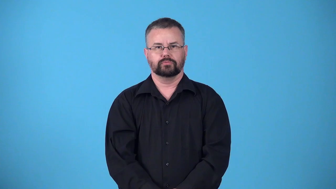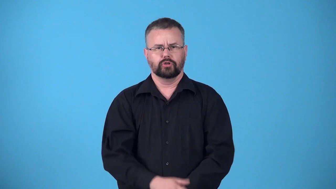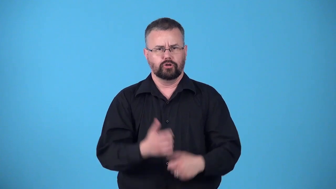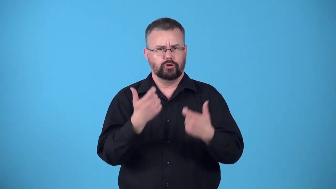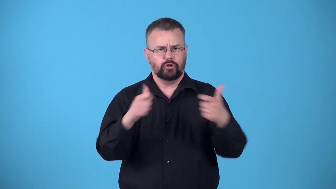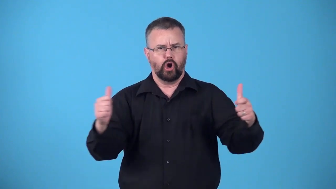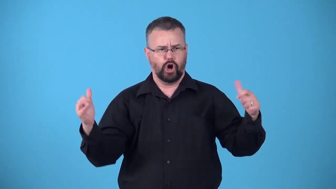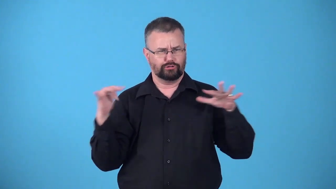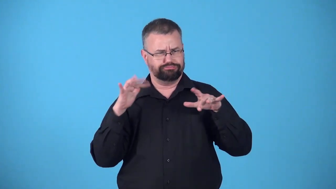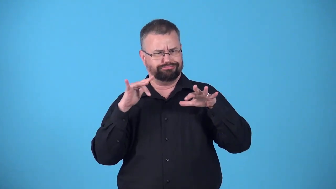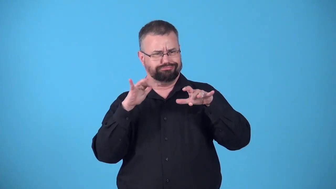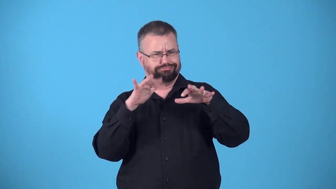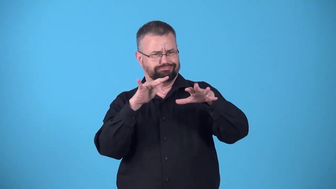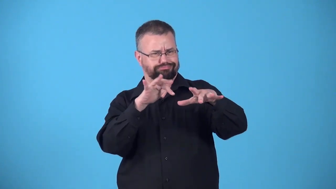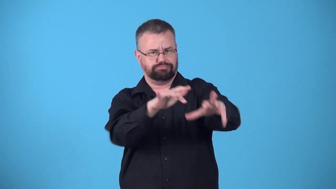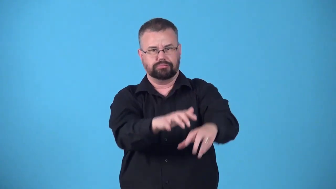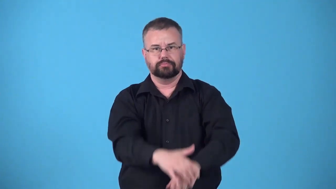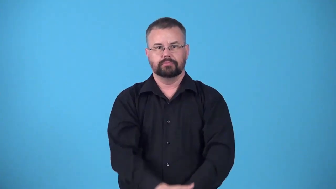be out in force